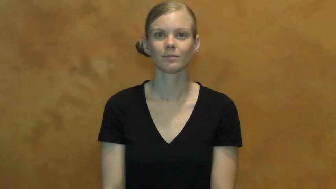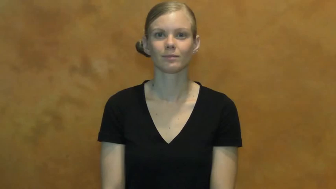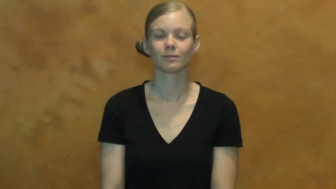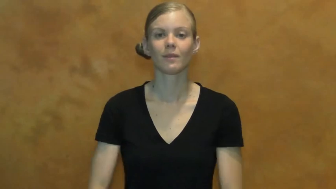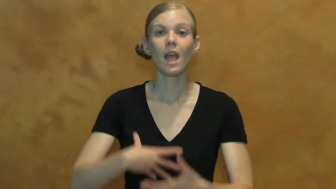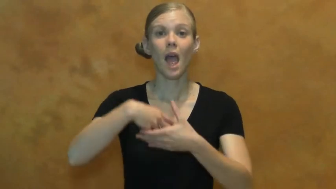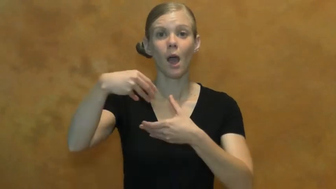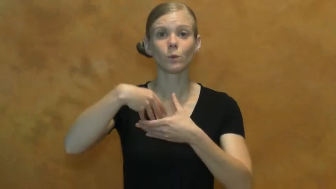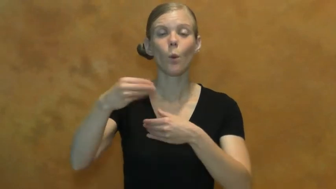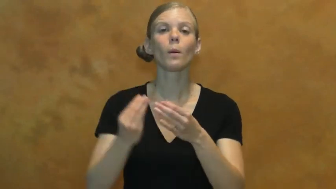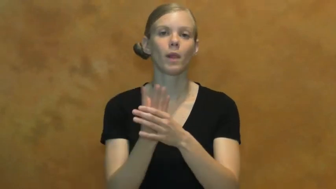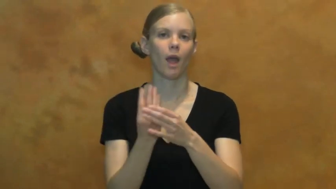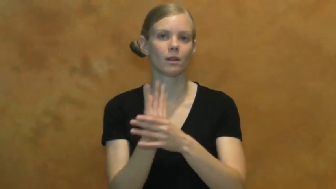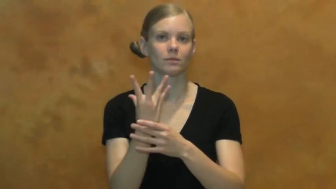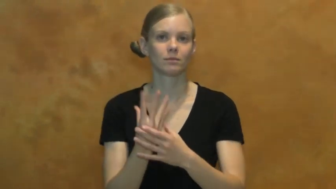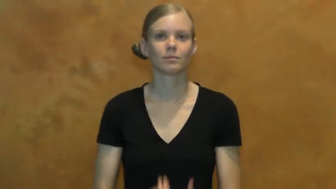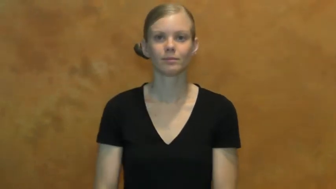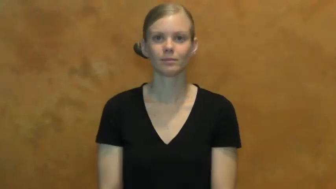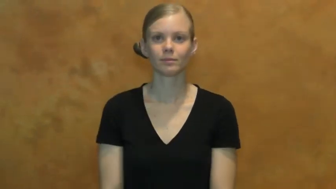outdoor plant